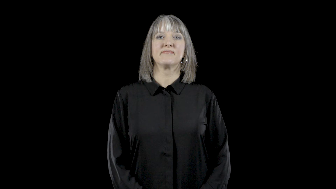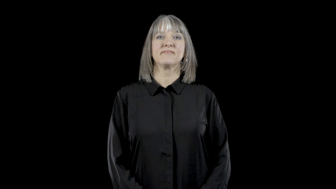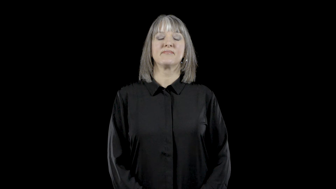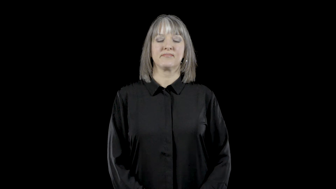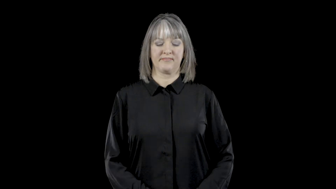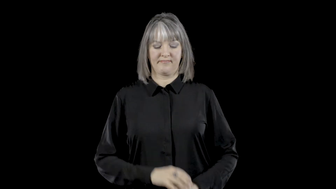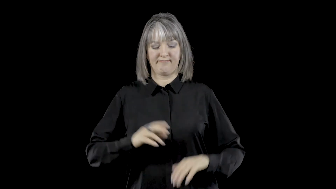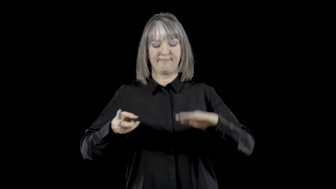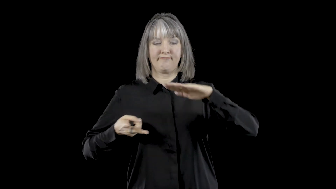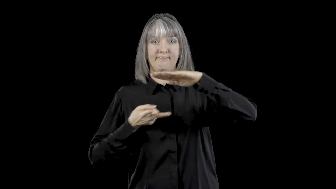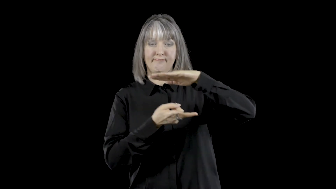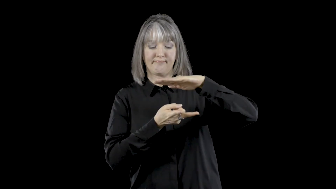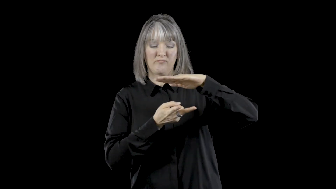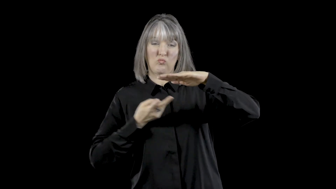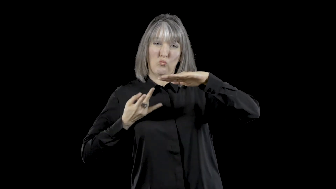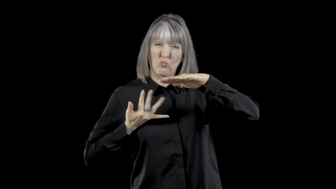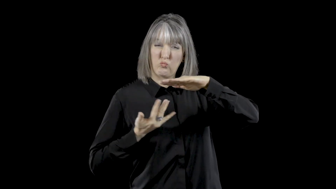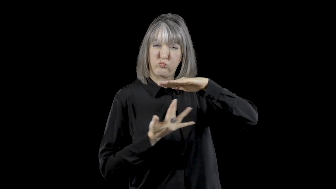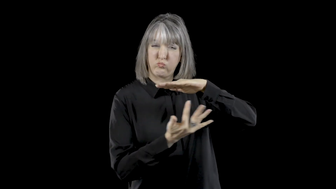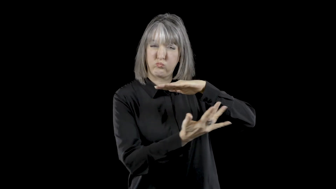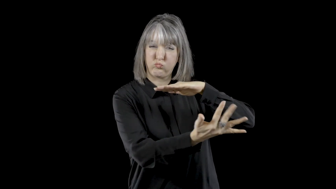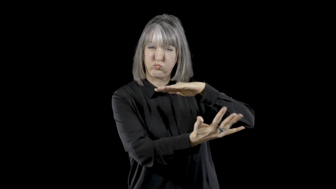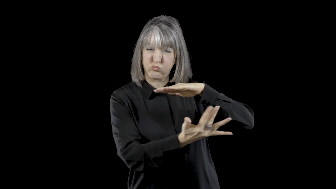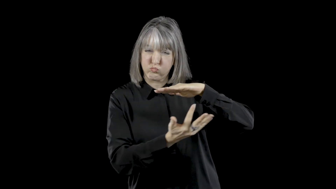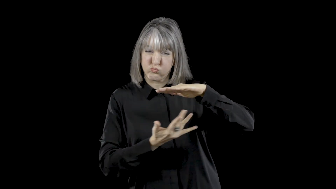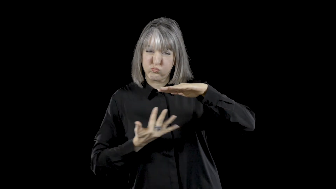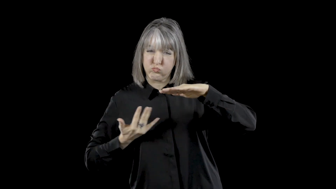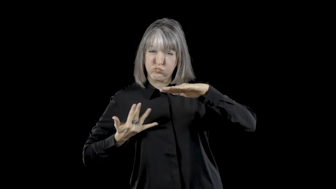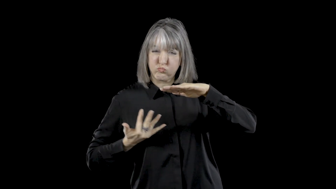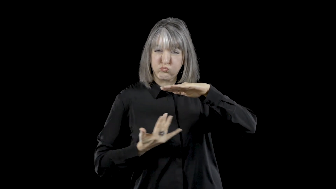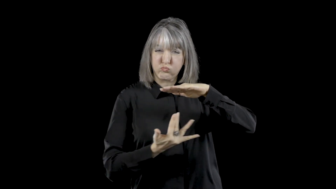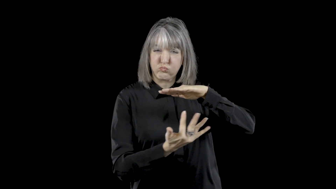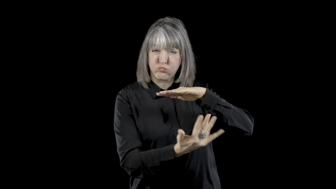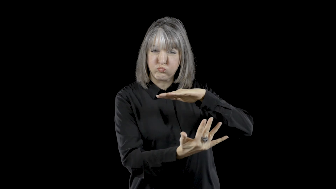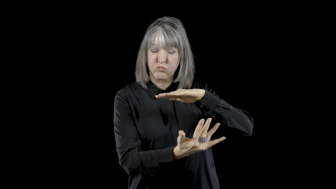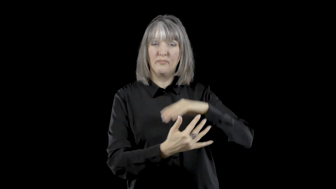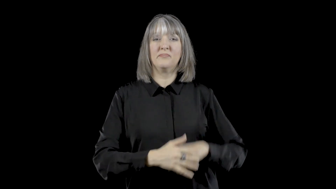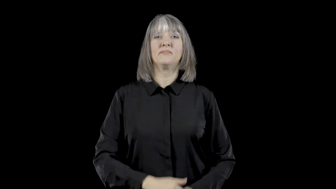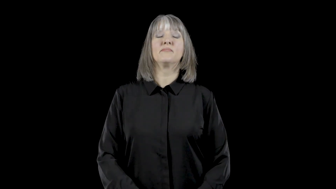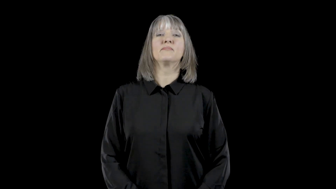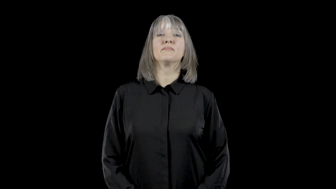Cremate